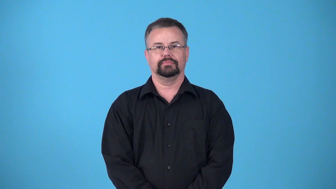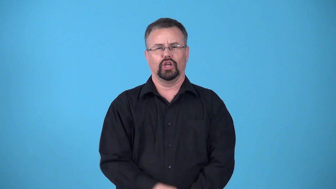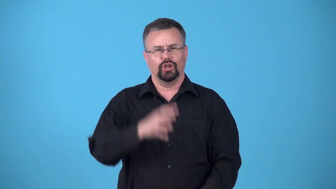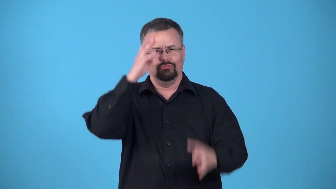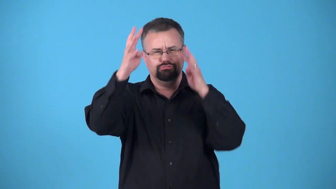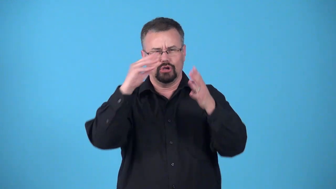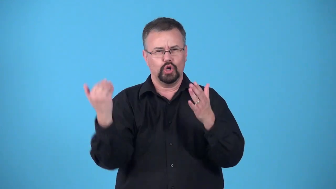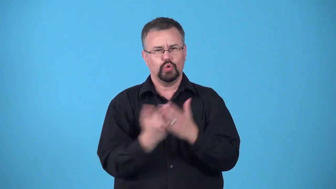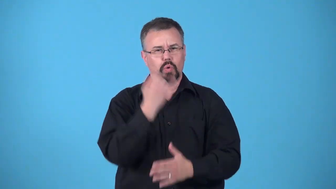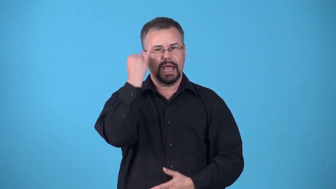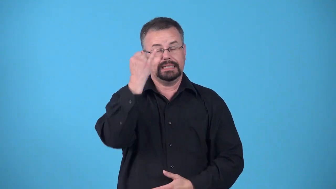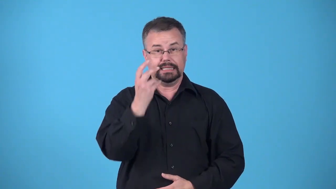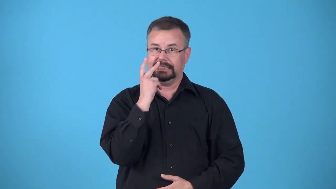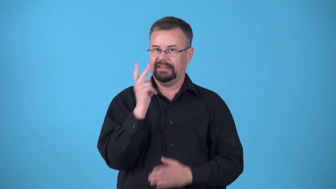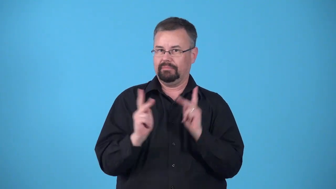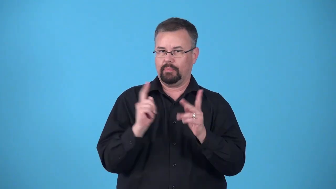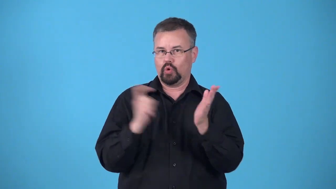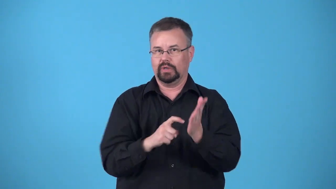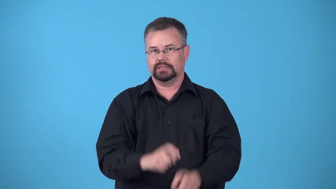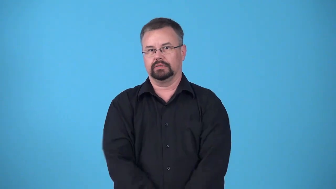run it up the flagpole and see if anyone salutes